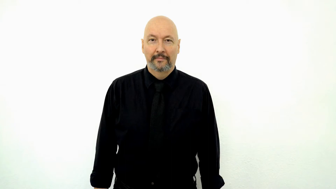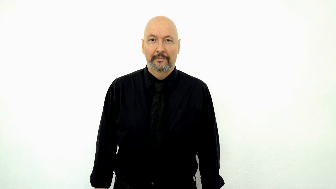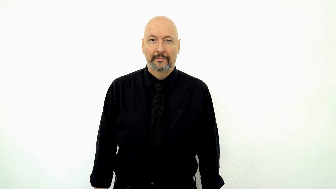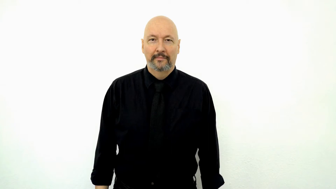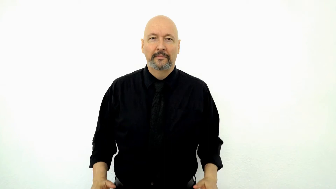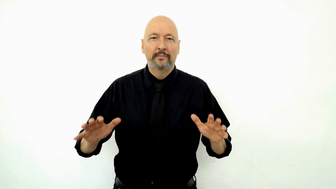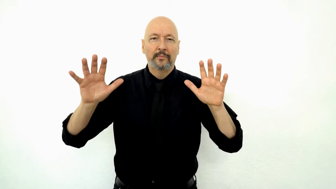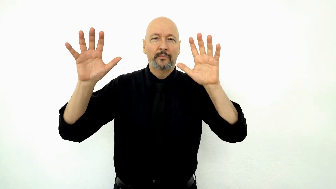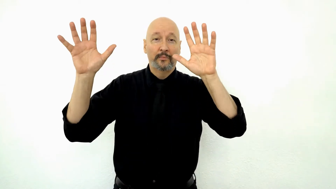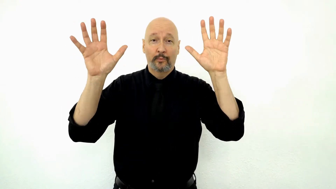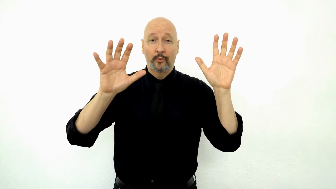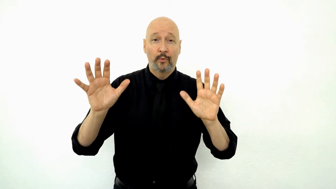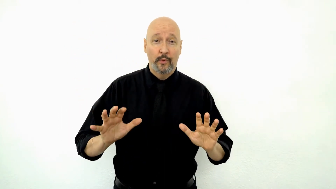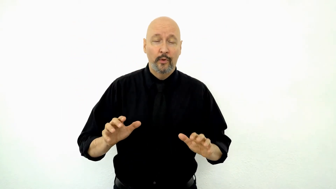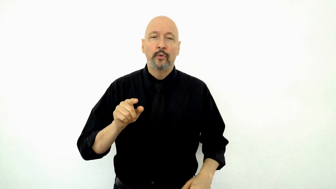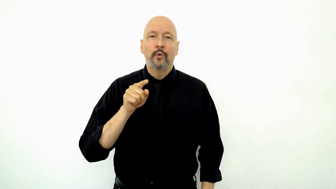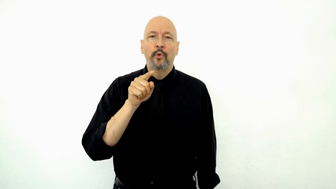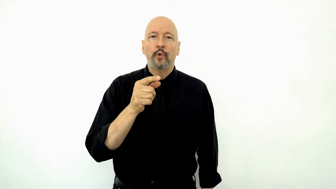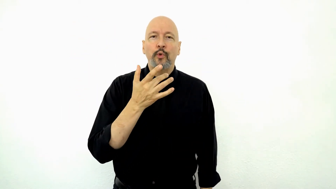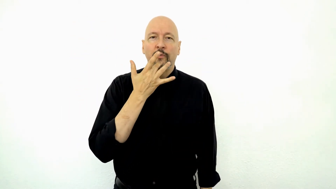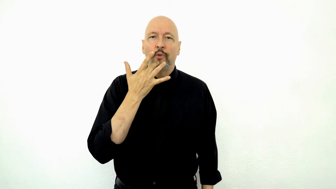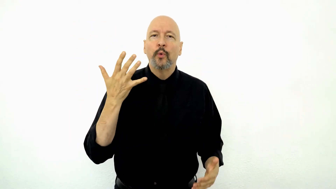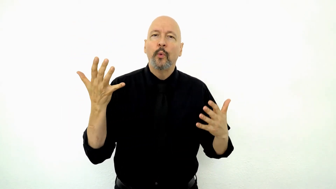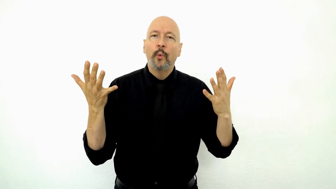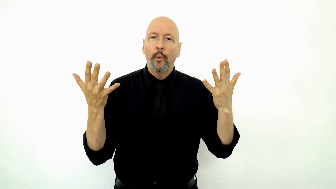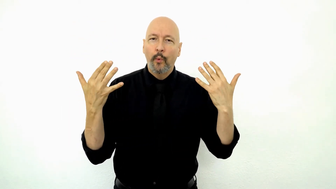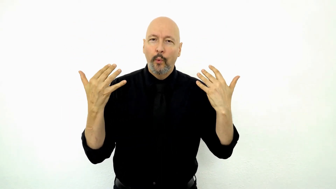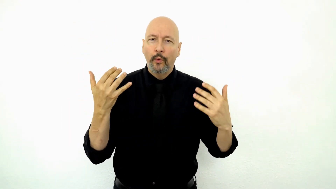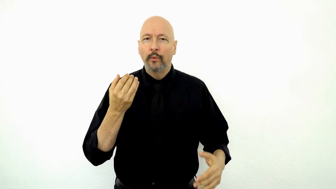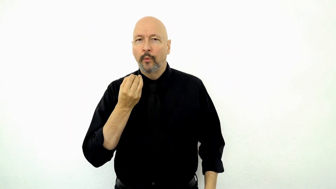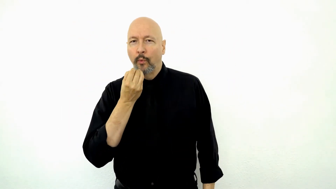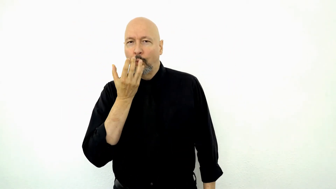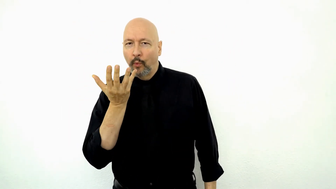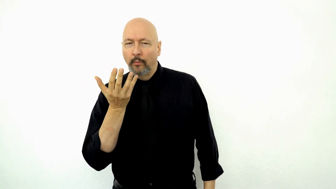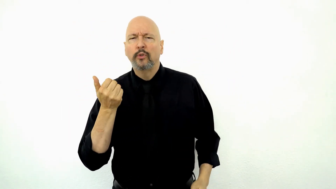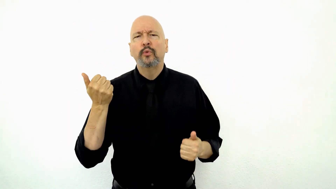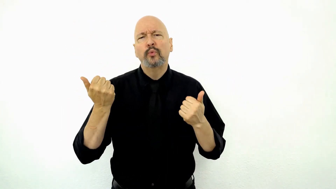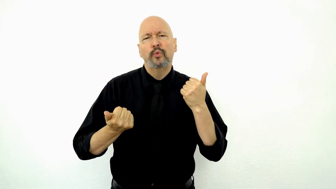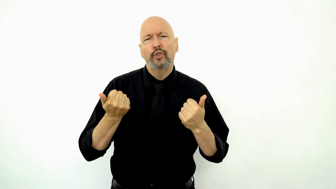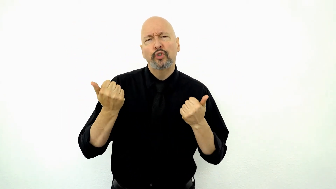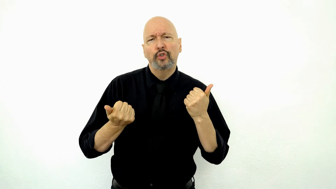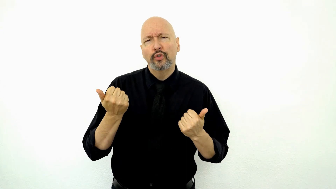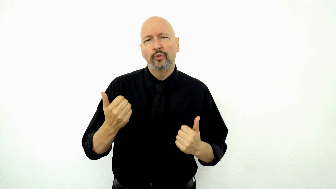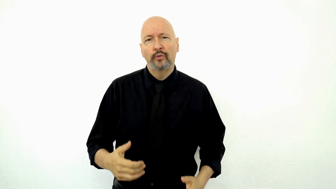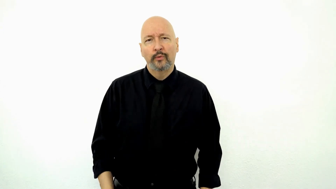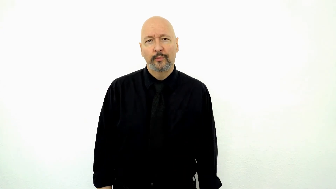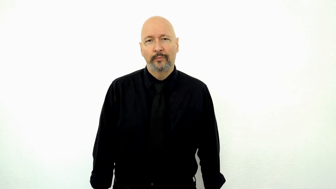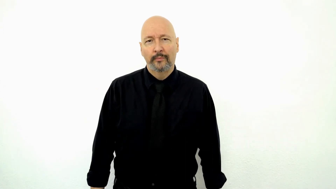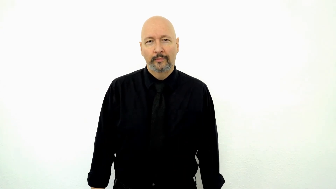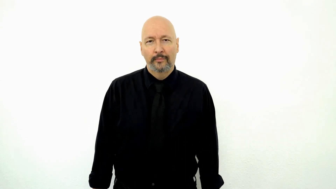WEATHER-[non-initialized] YOU PREFER COOL-[temperature / 5-hands] WARM WHICH?